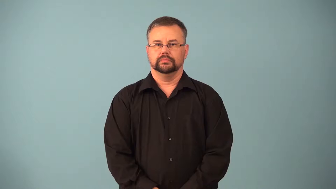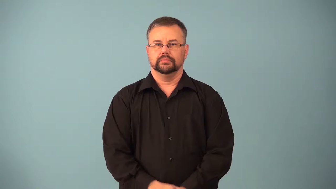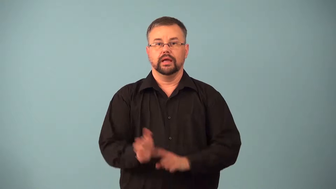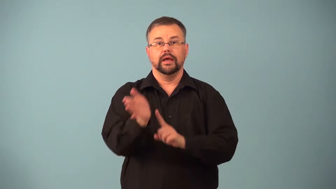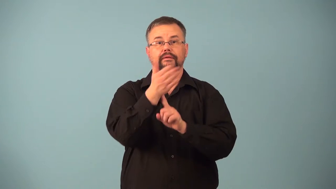flagpole,flagstaff